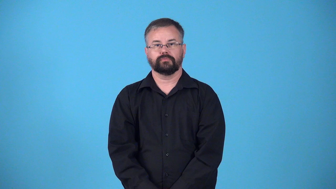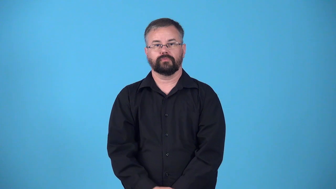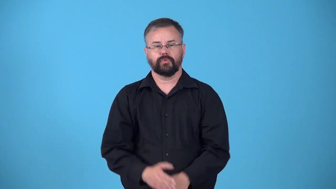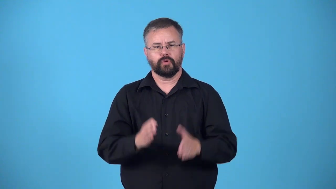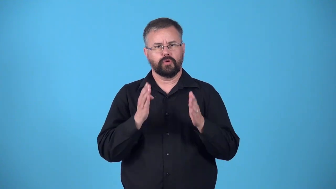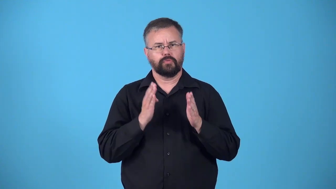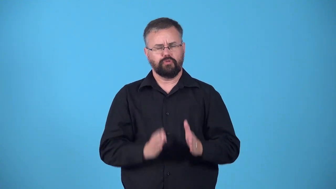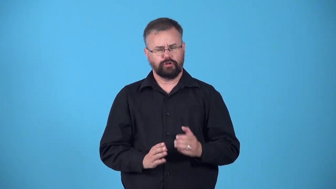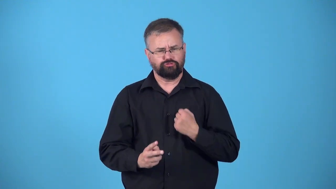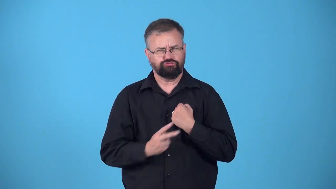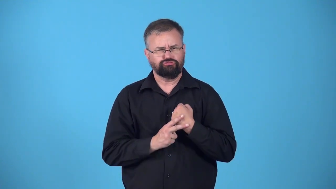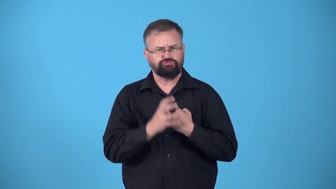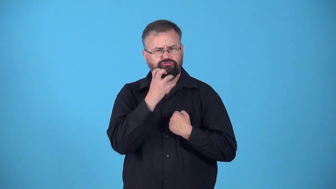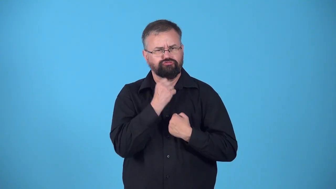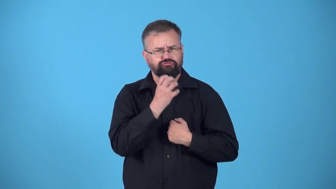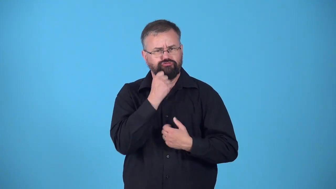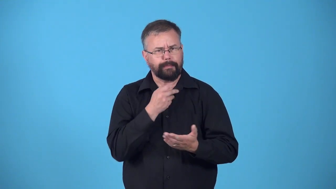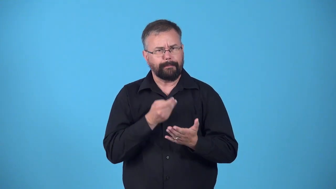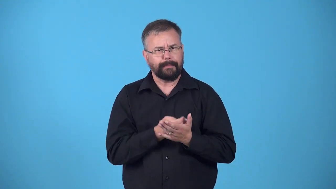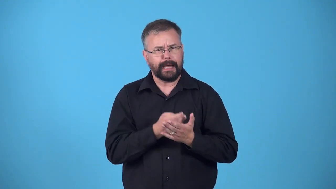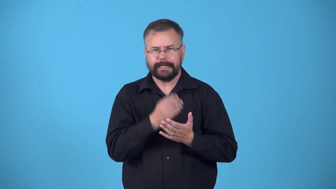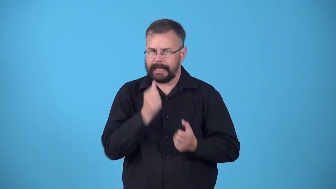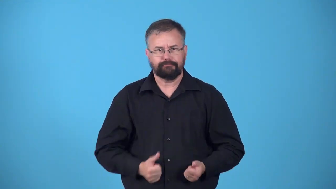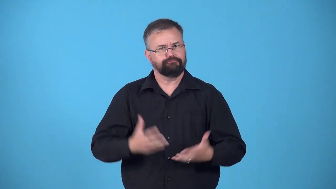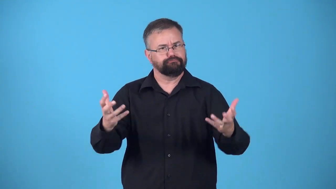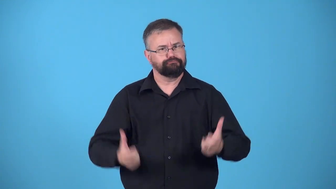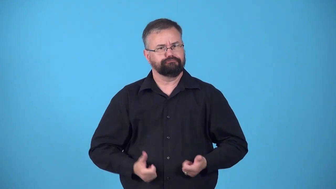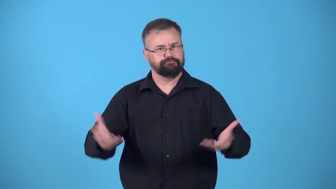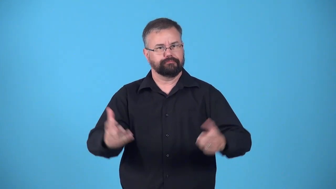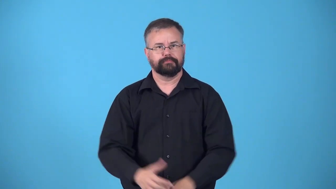economize